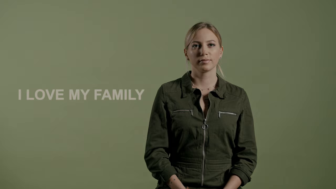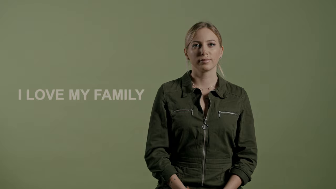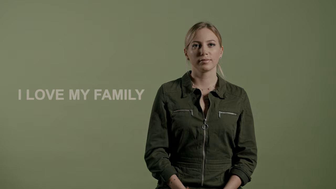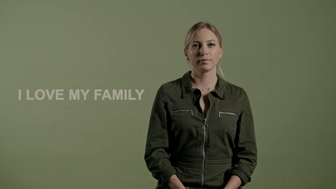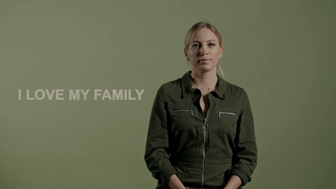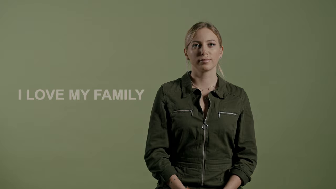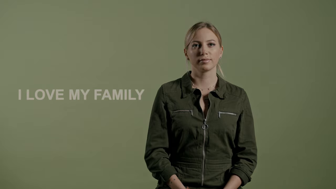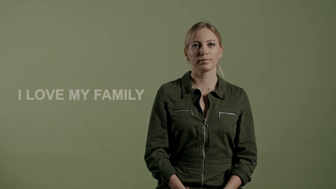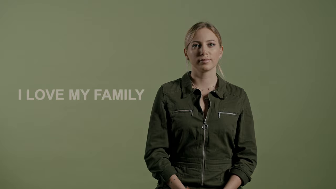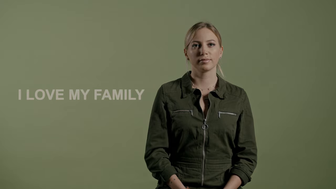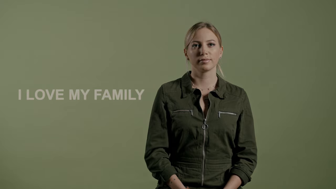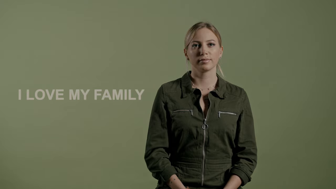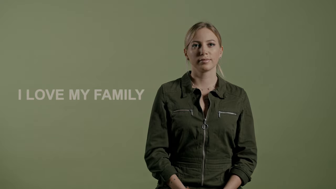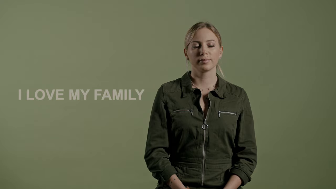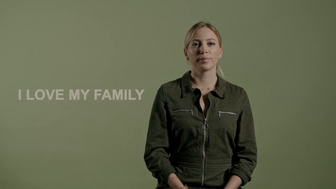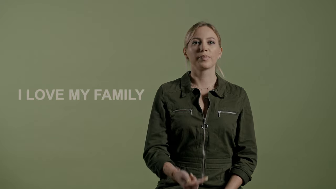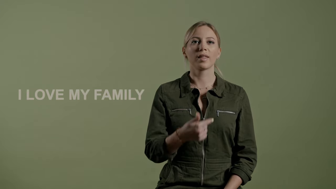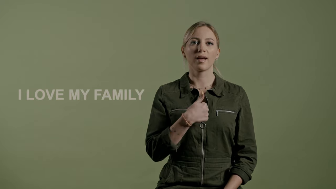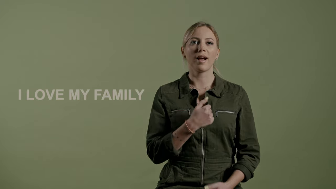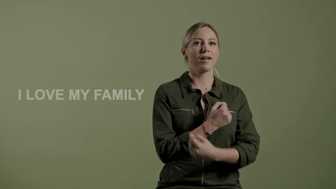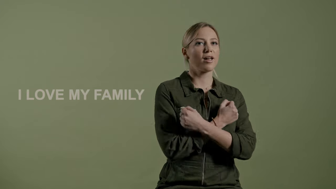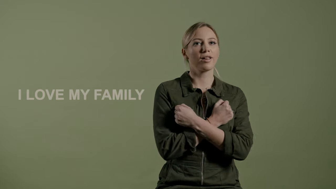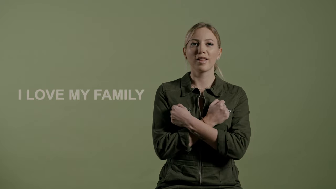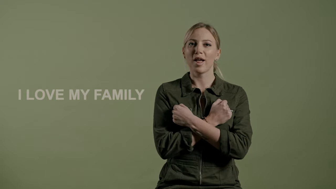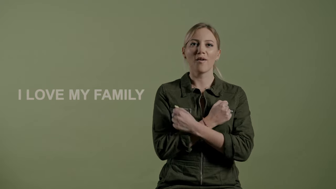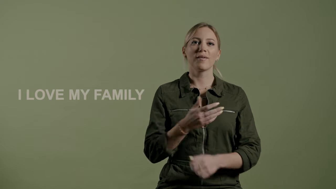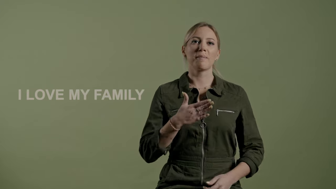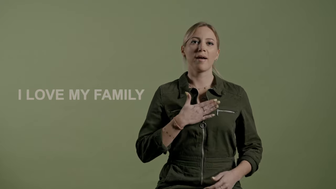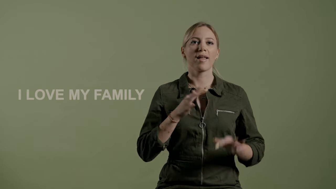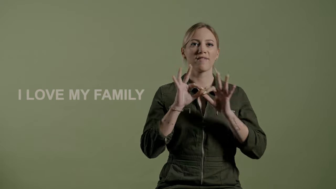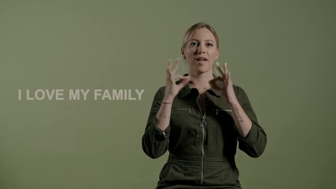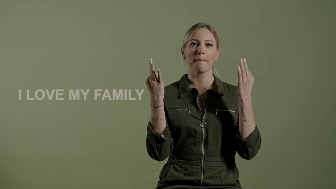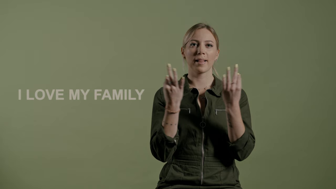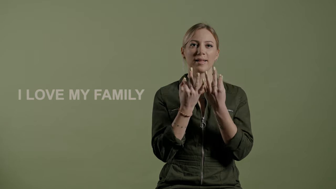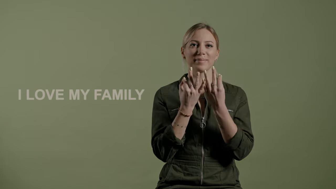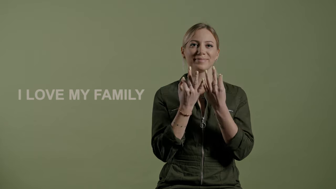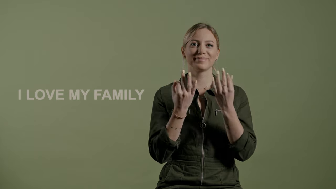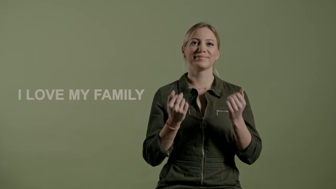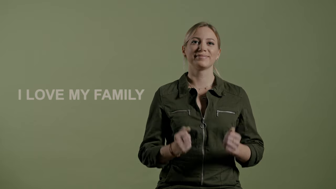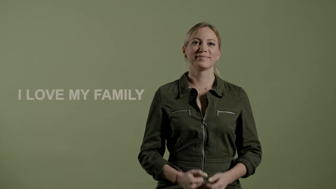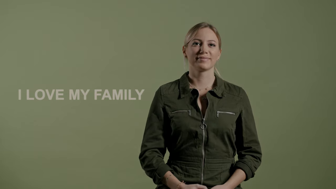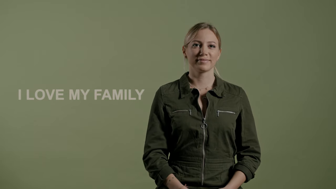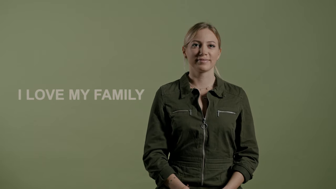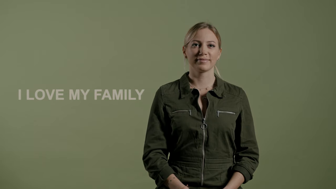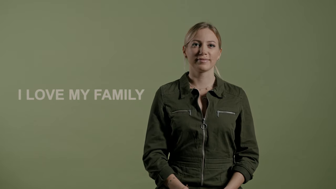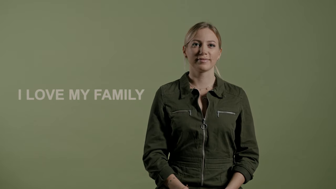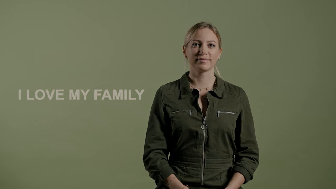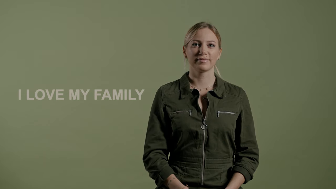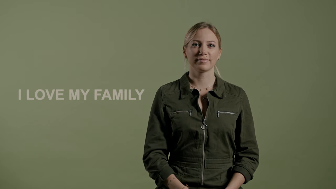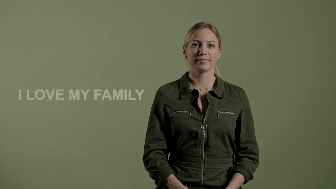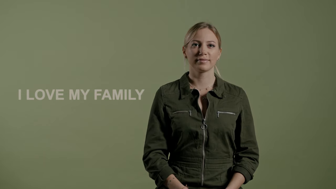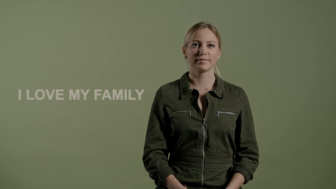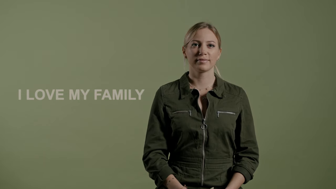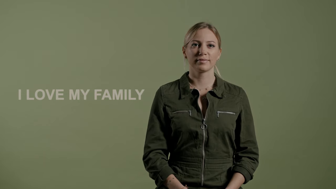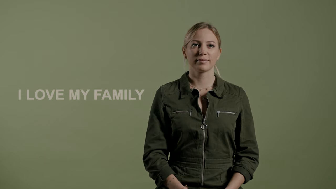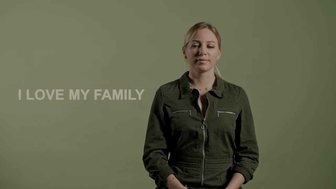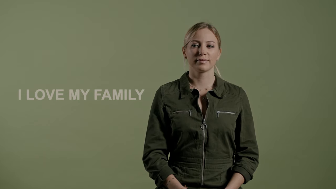I Love My Family